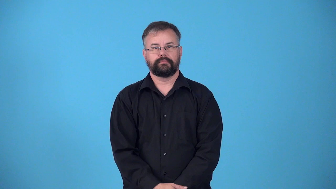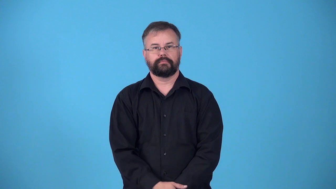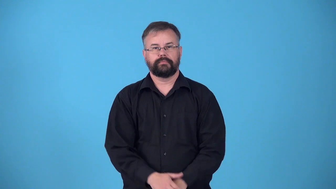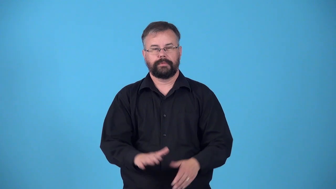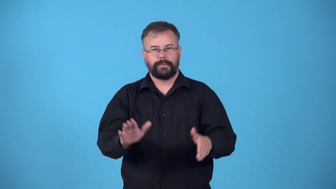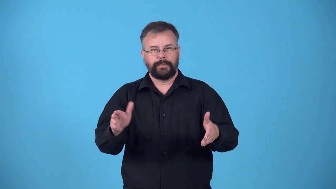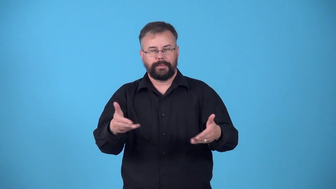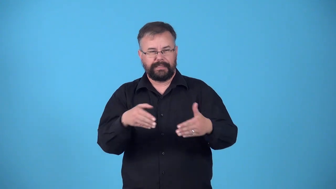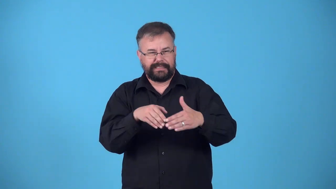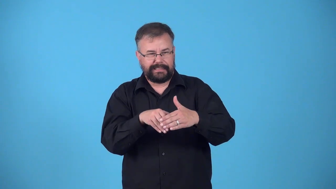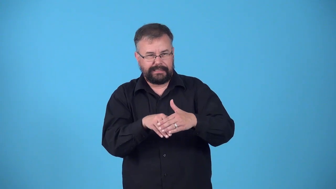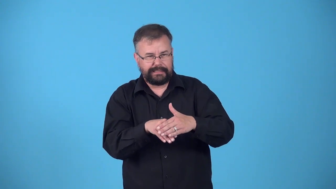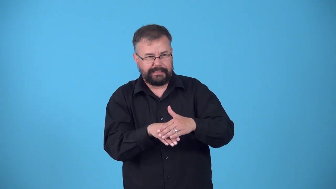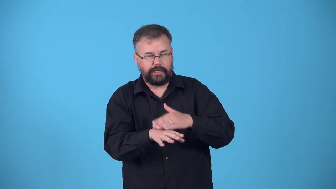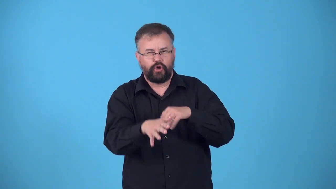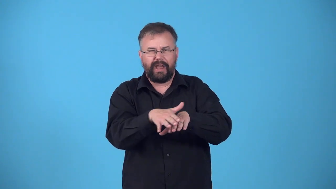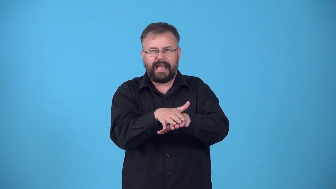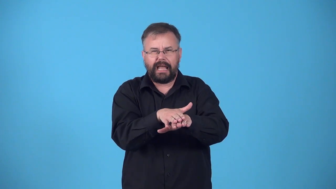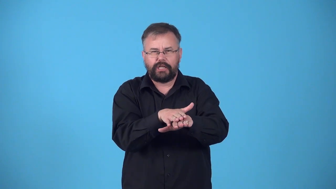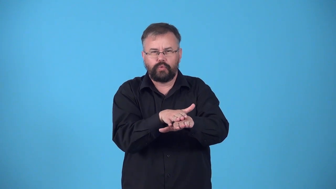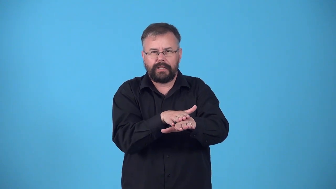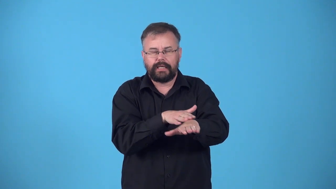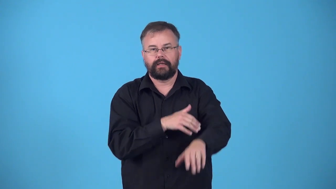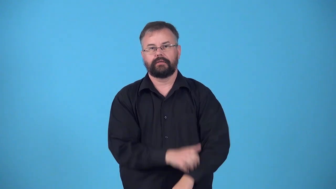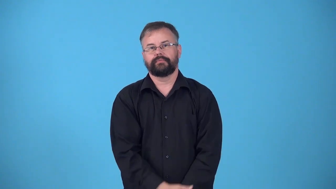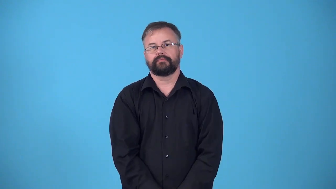phase in